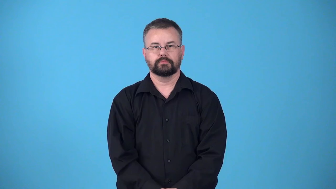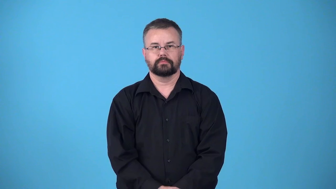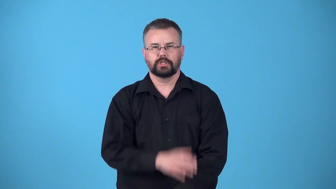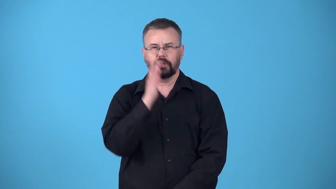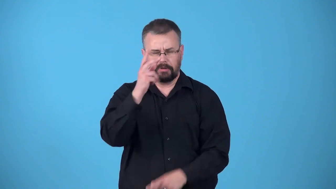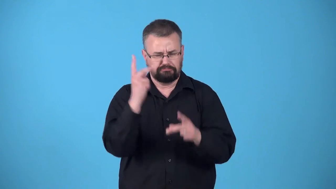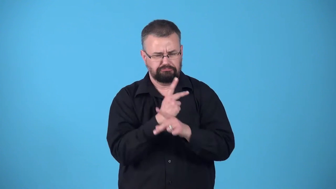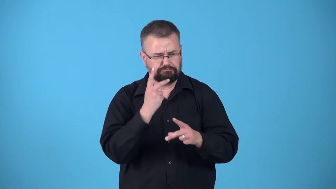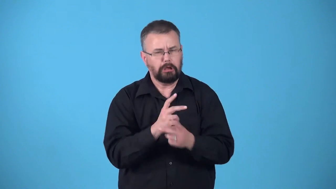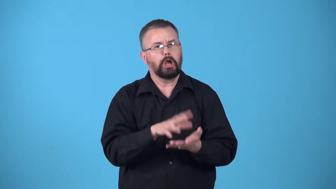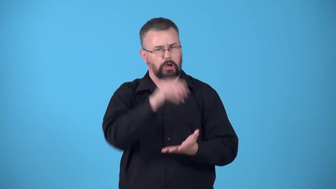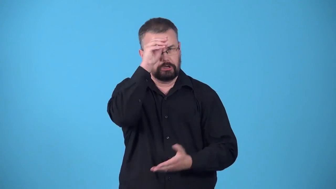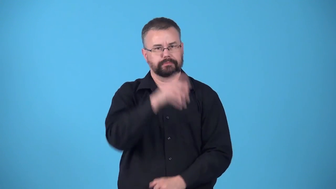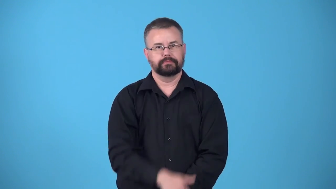figure it out